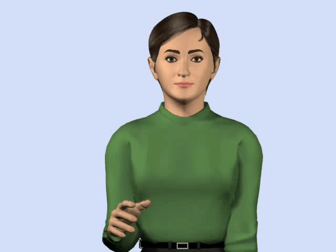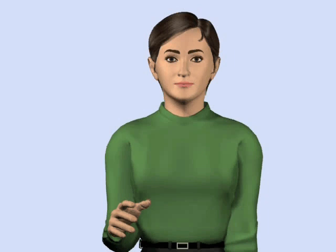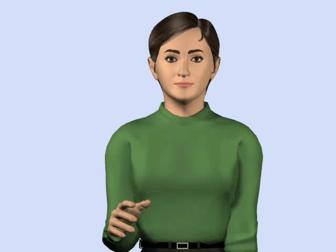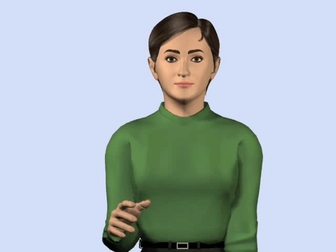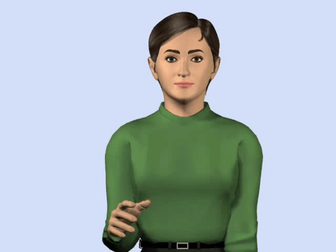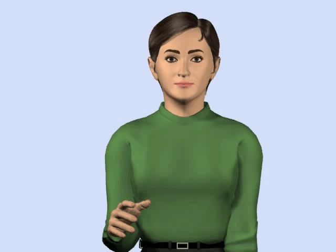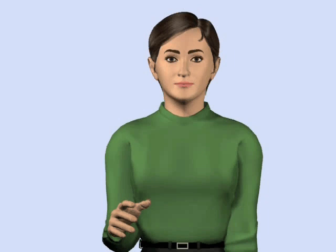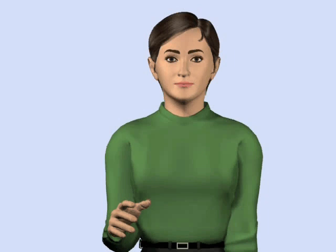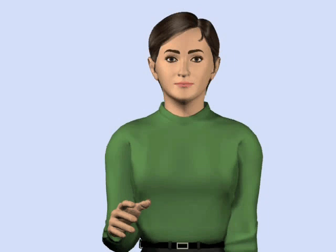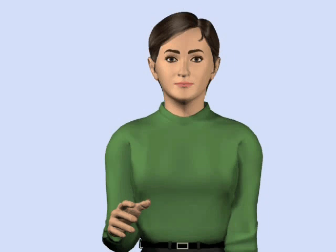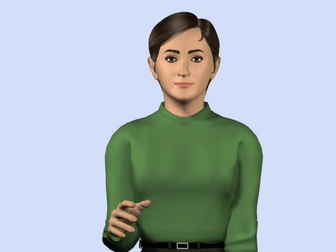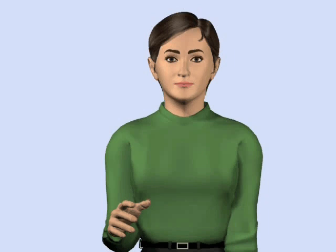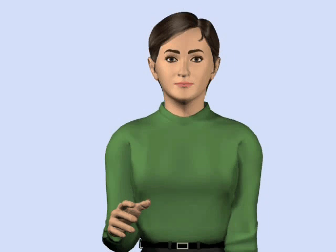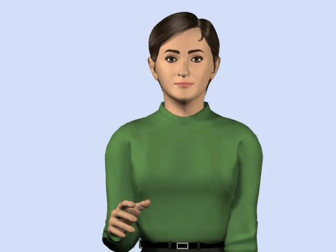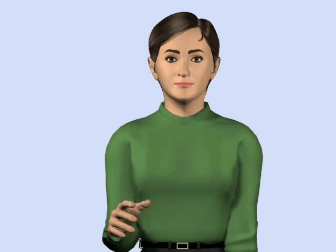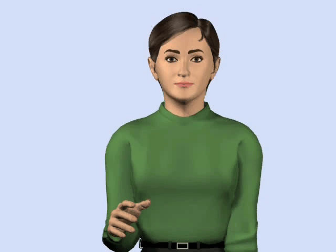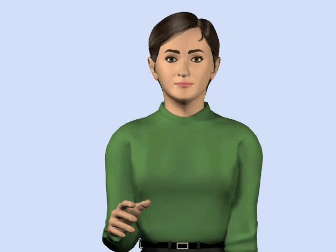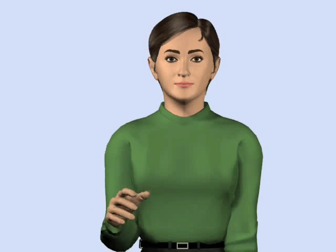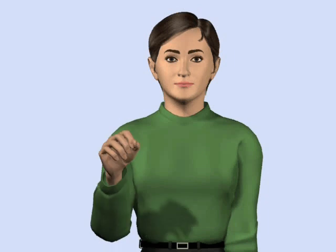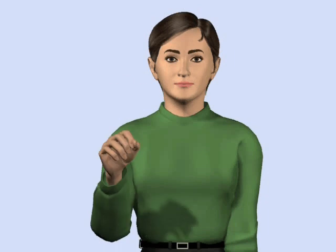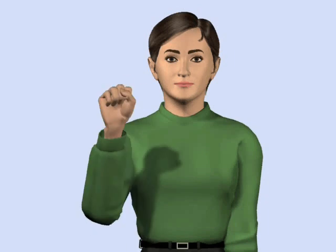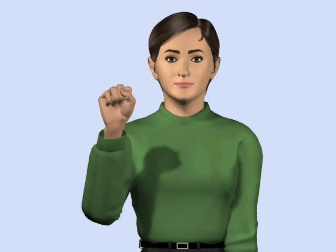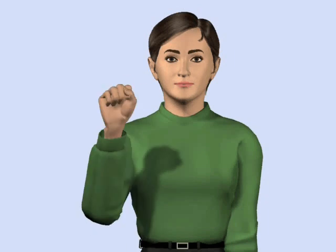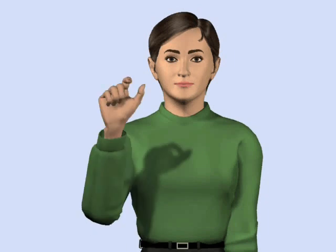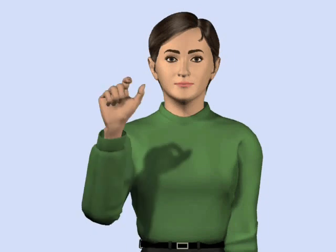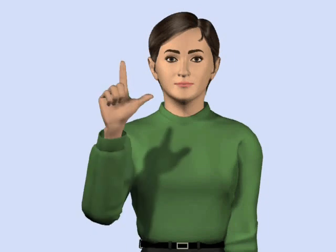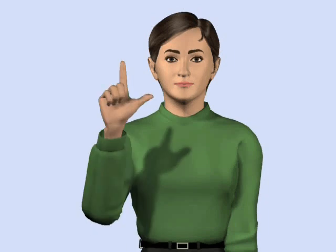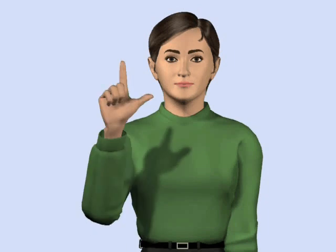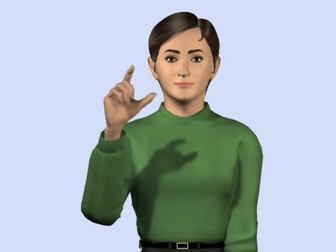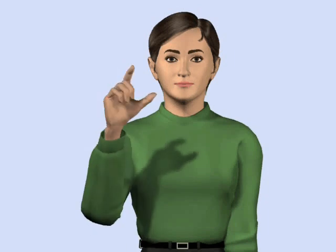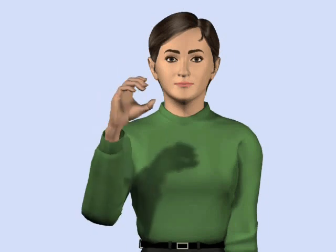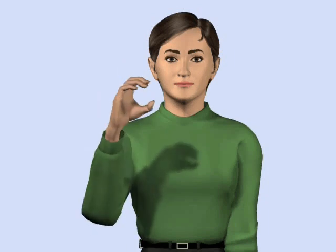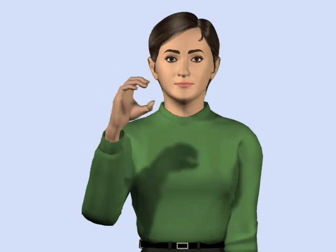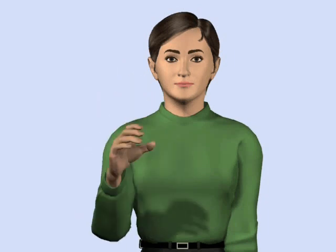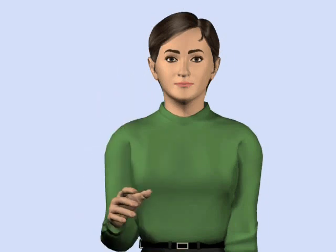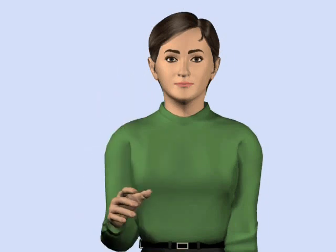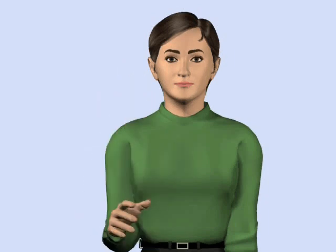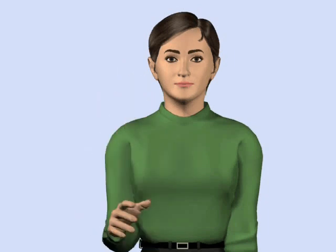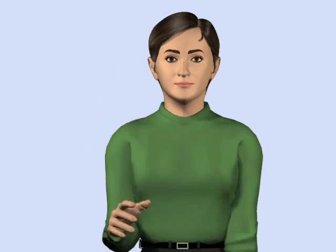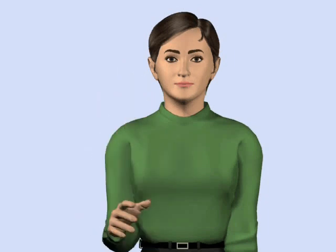Salt Lake City,UT